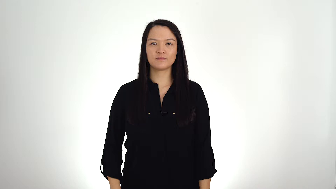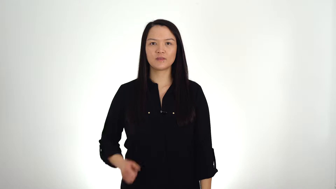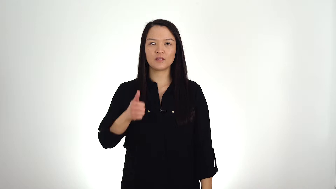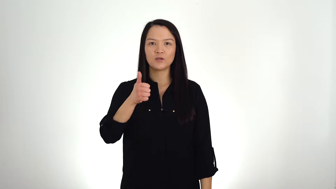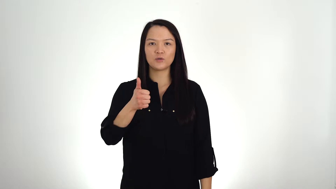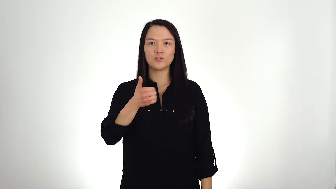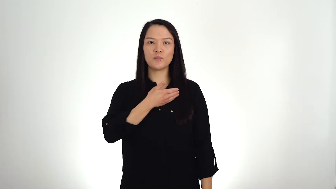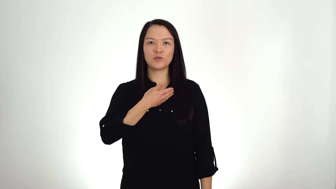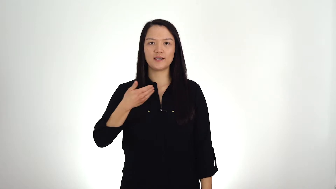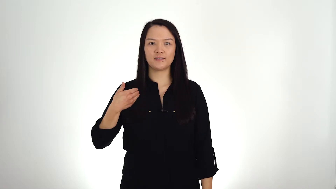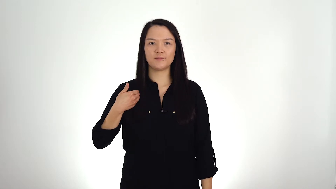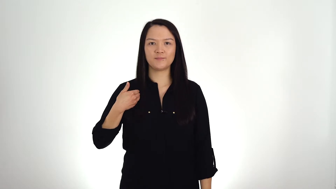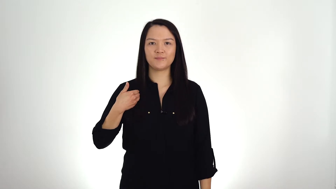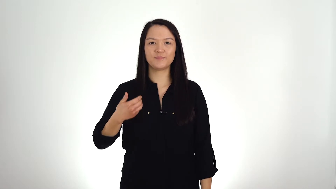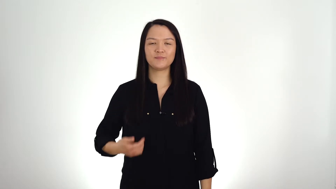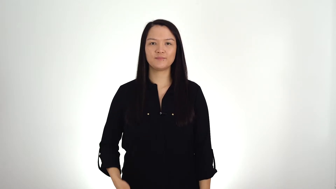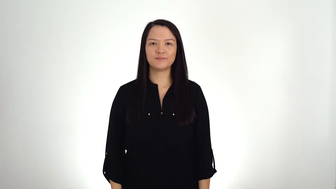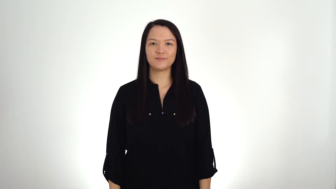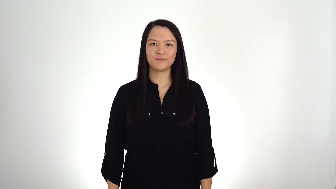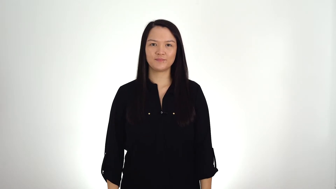Good Morning